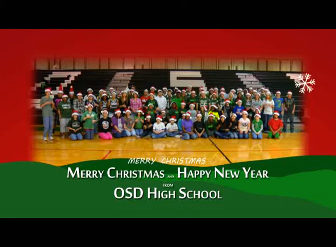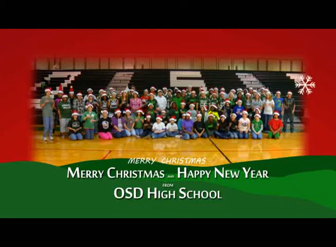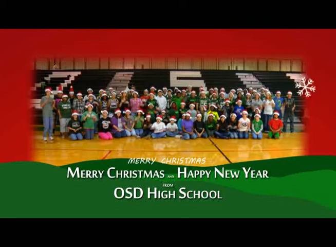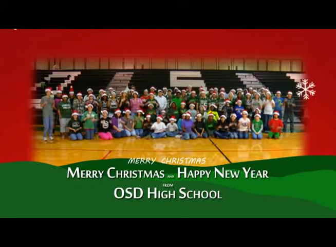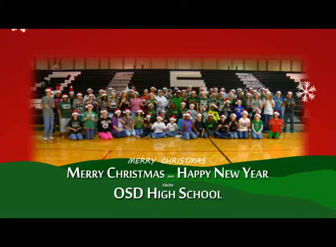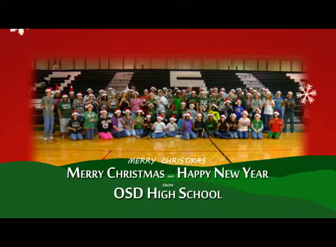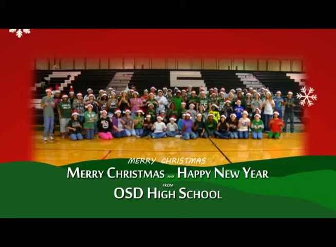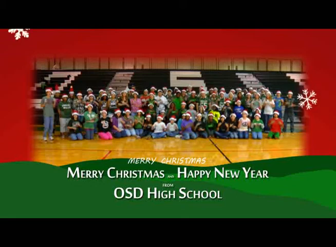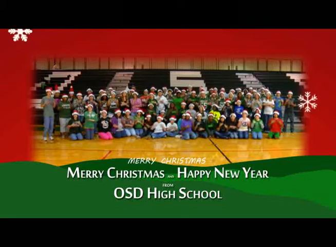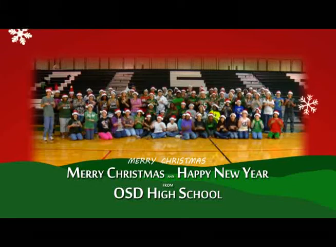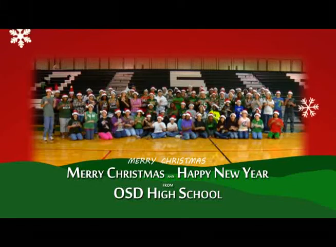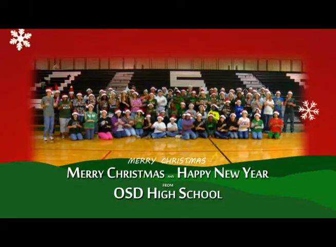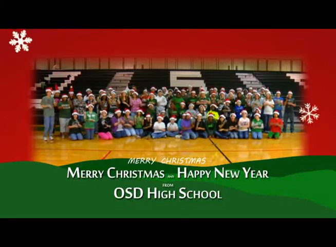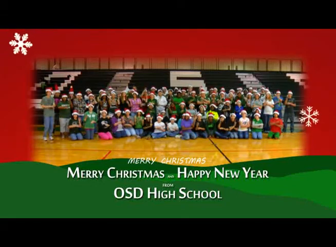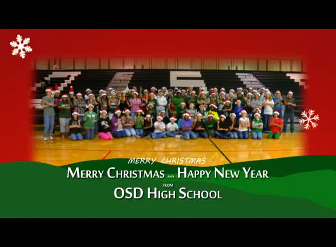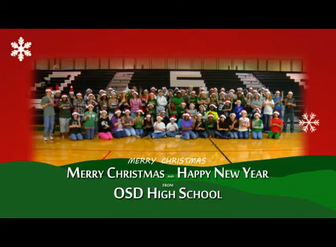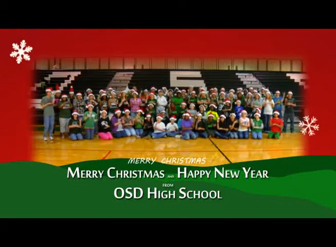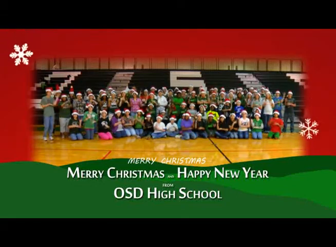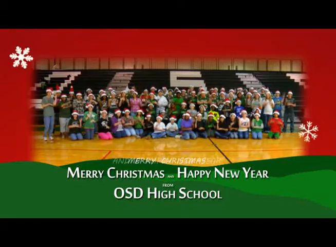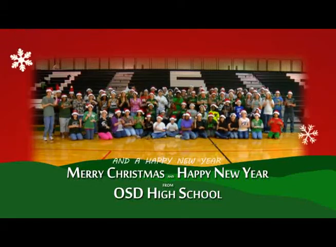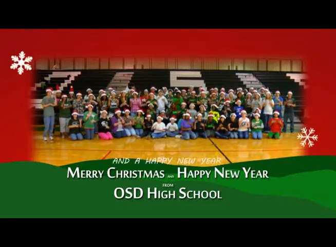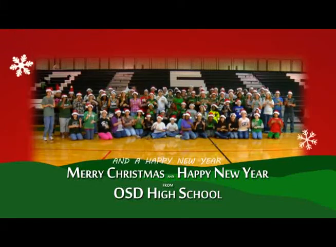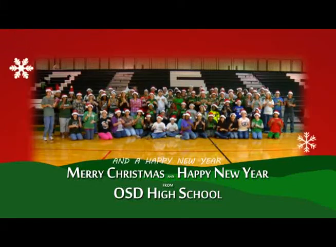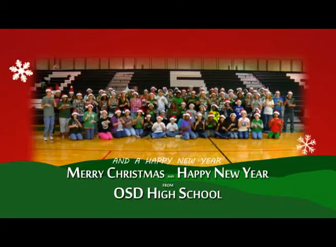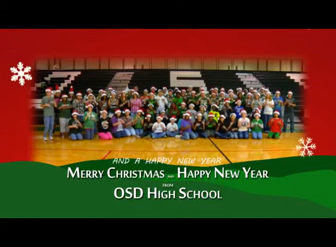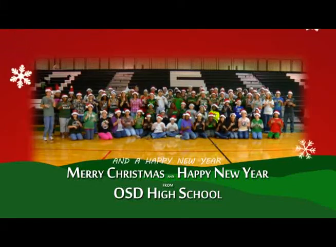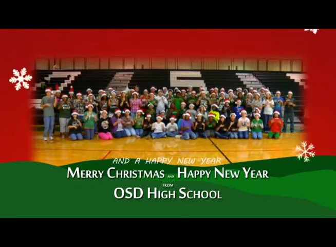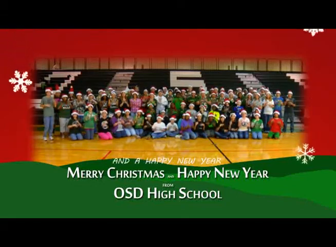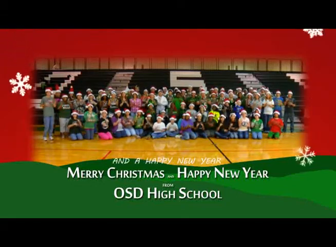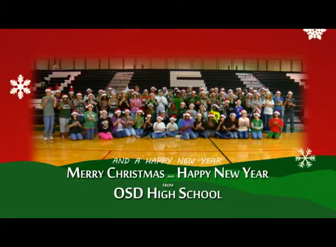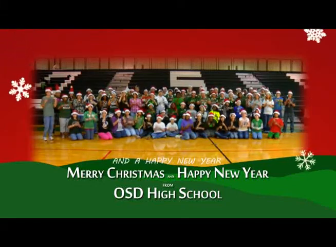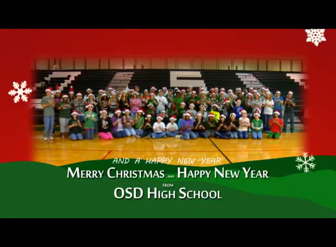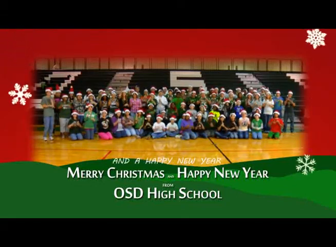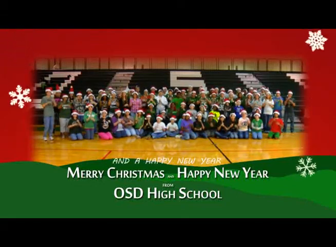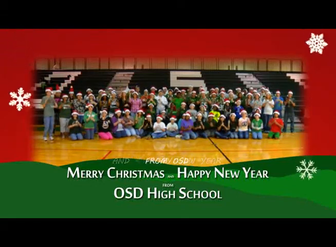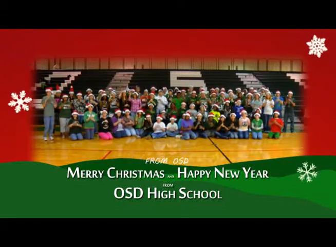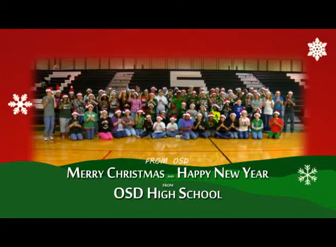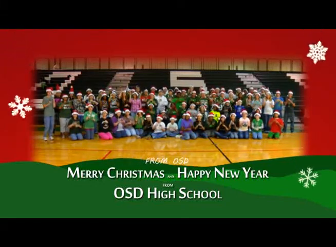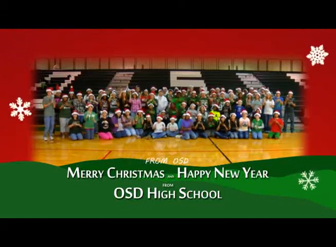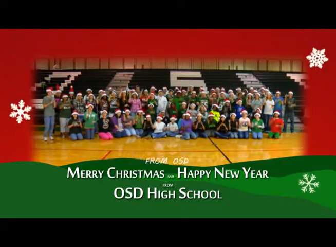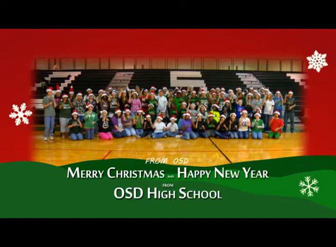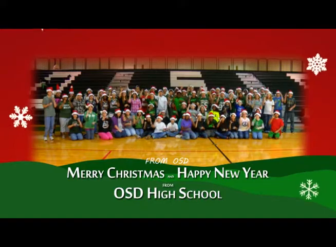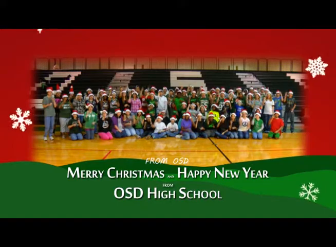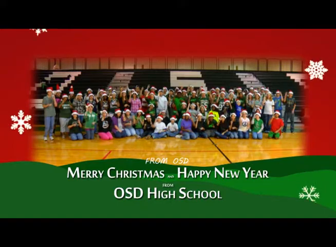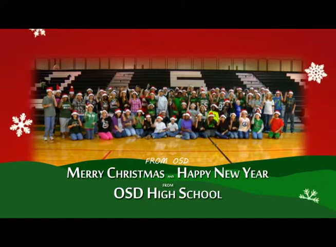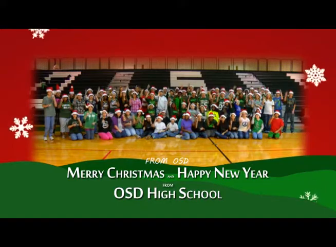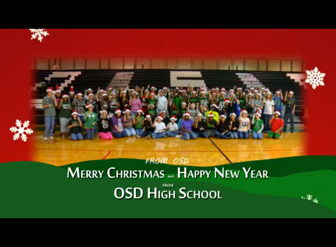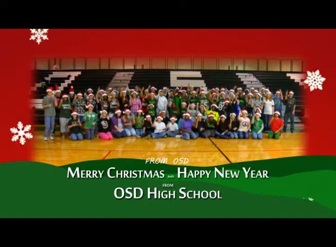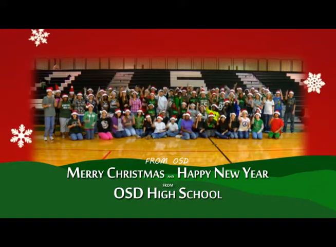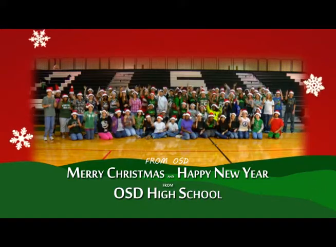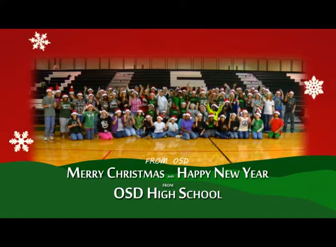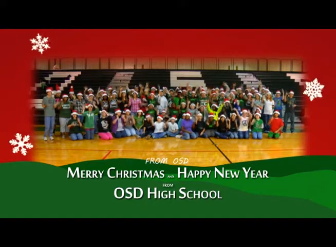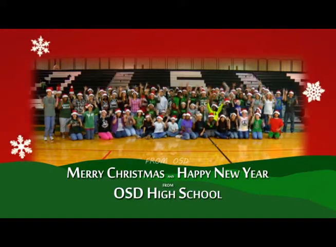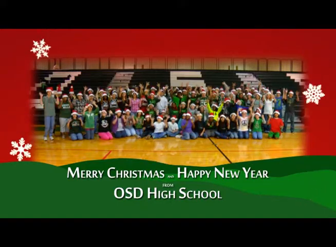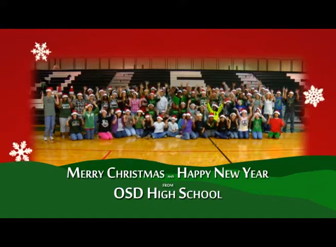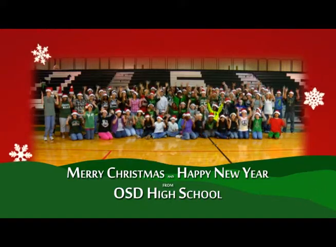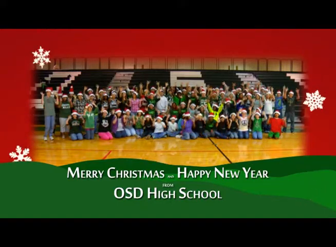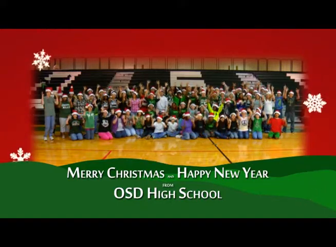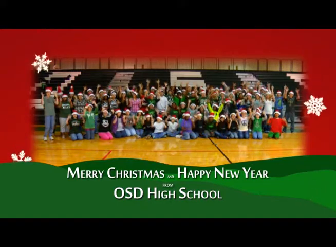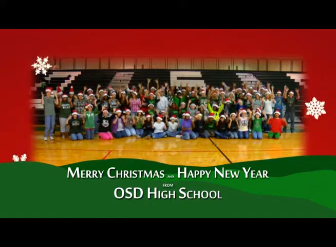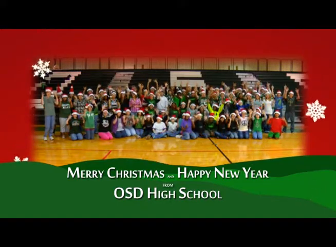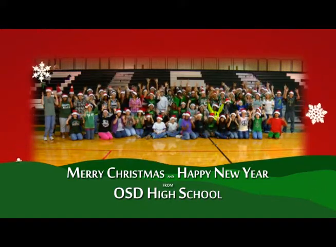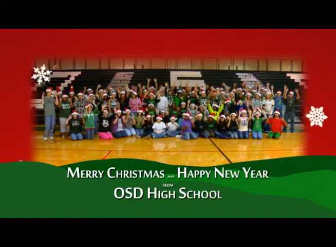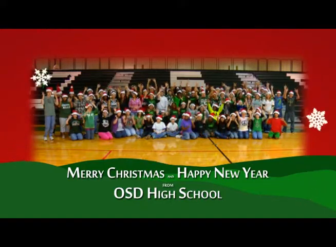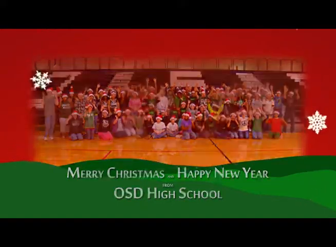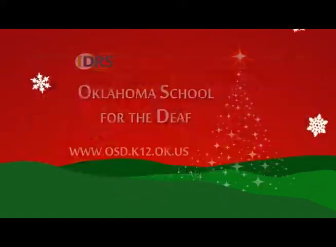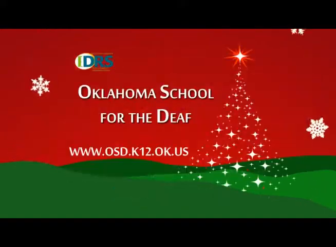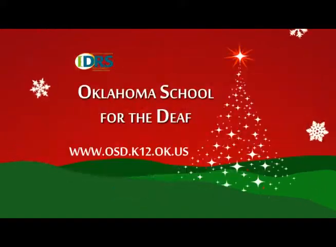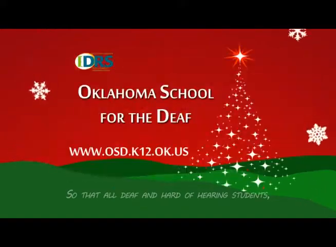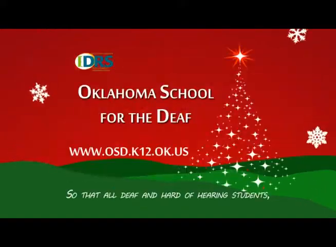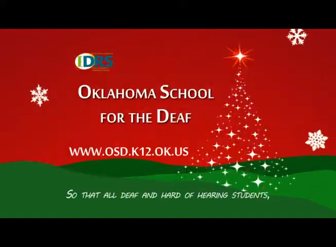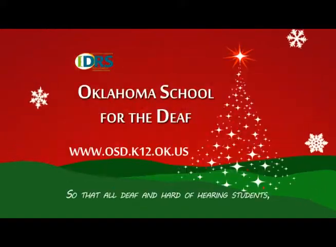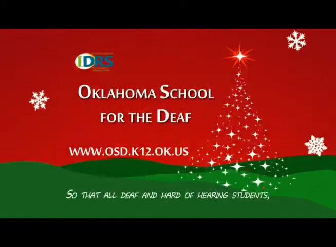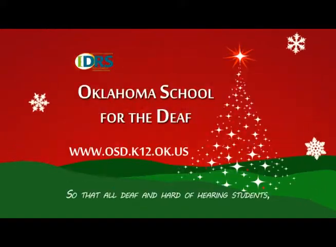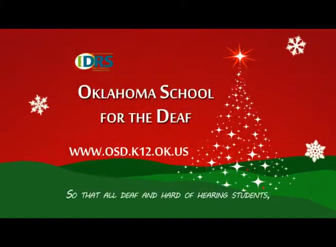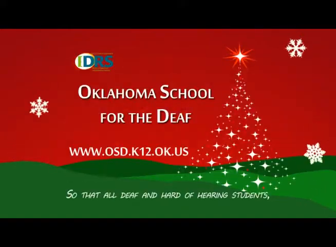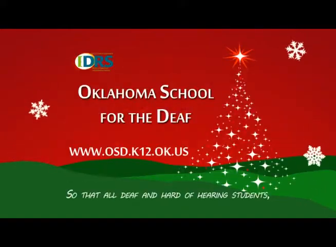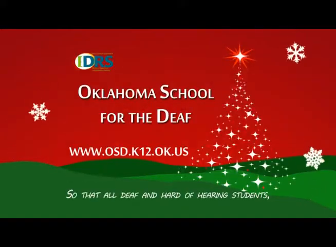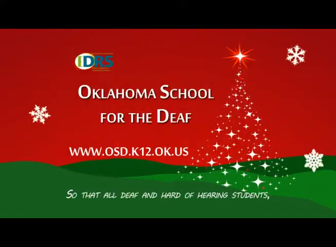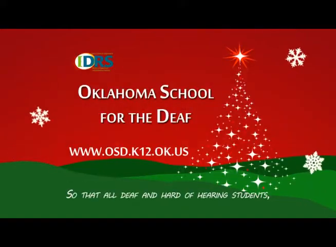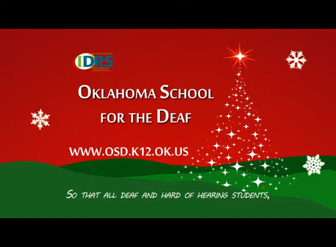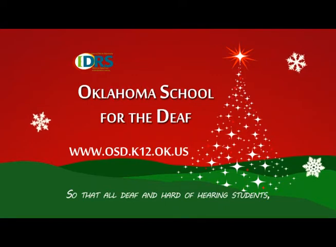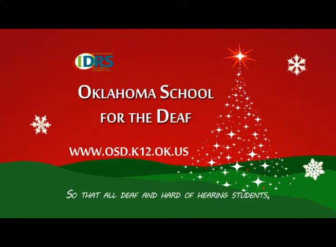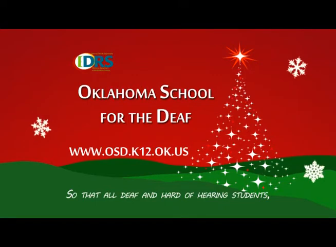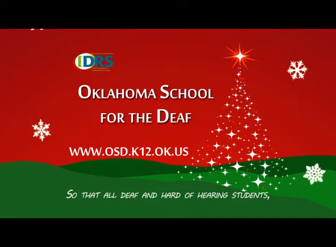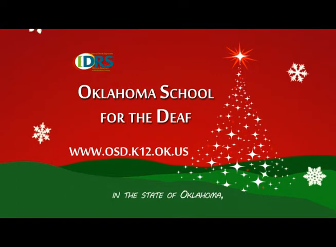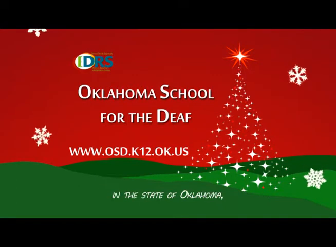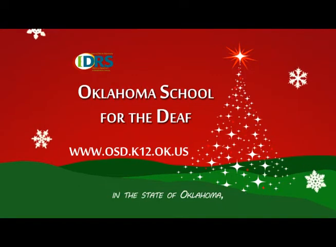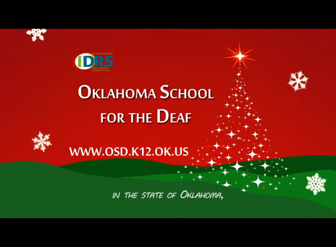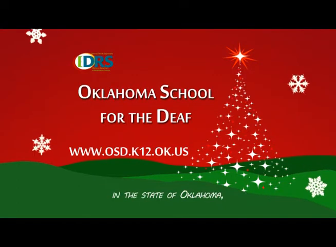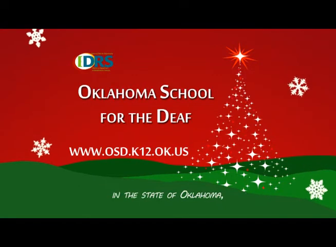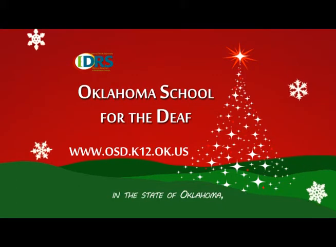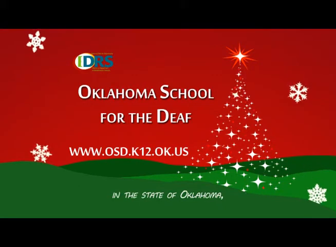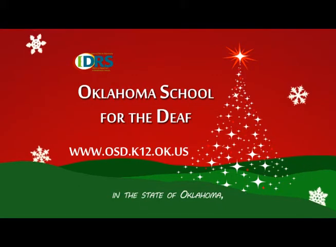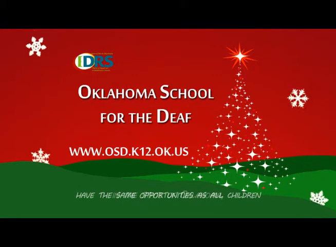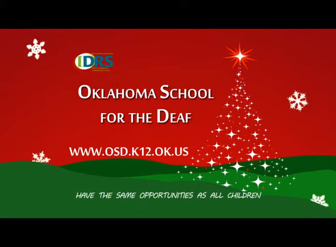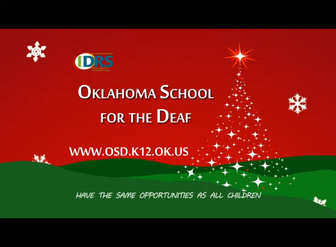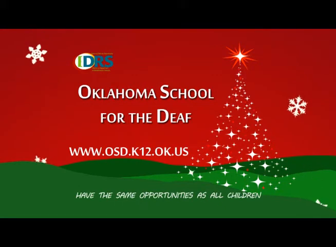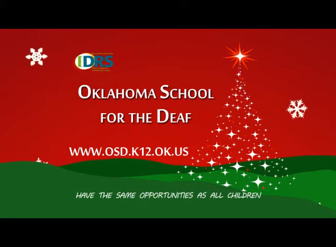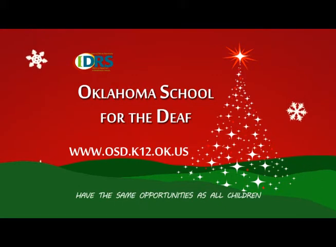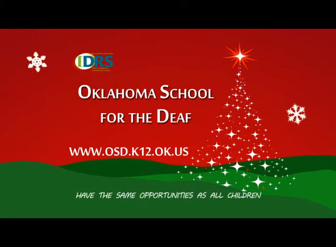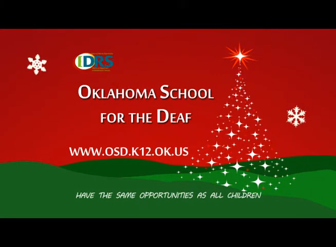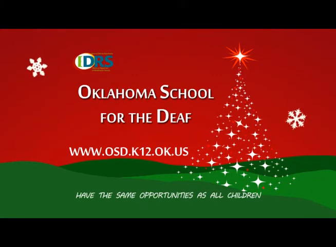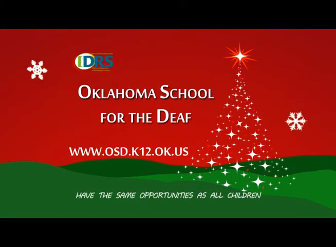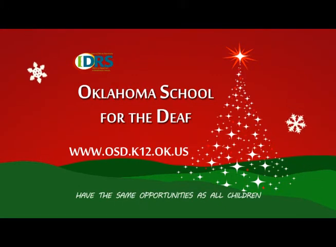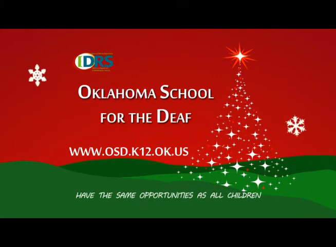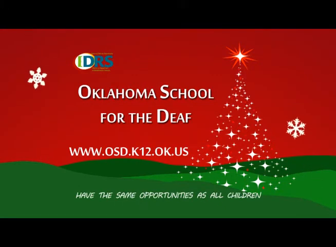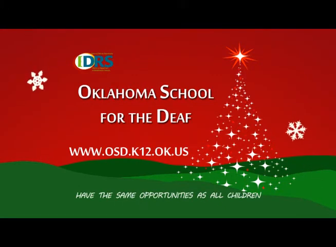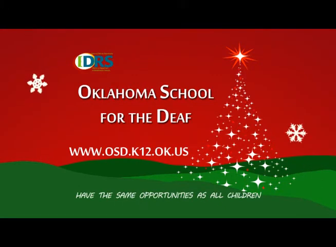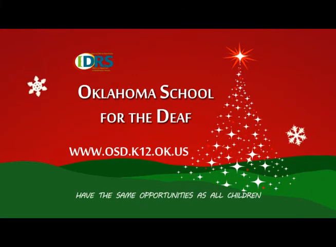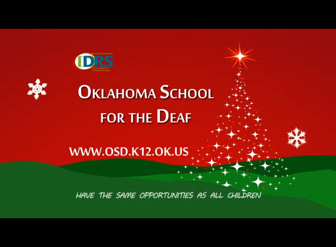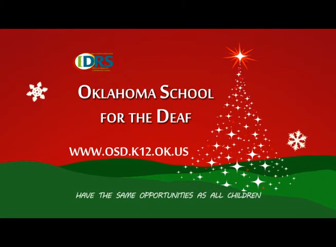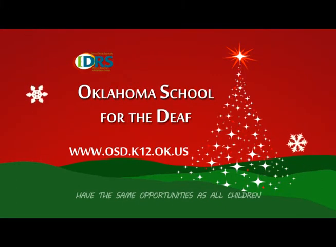Seasons Greetings